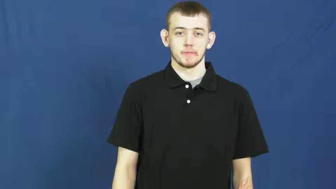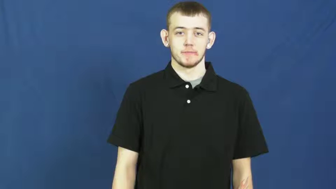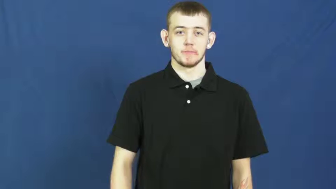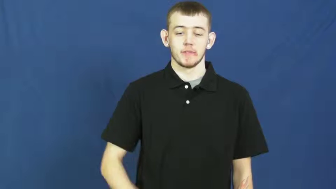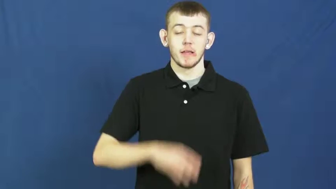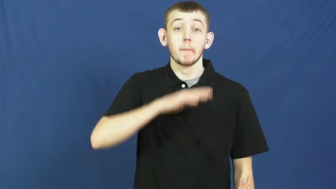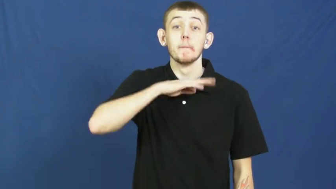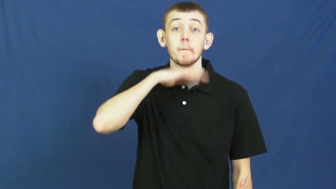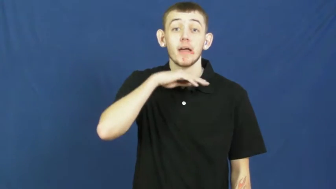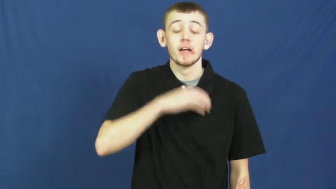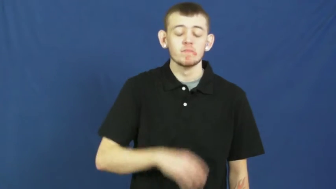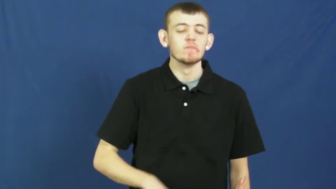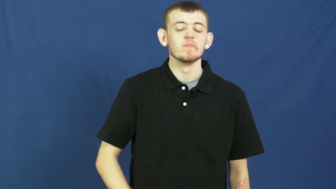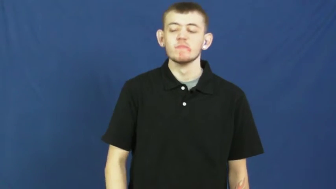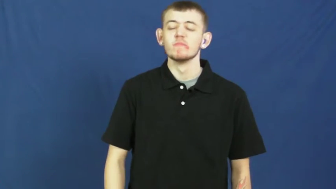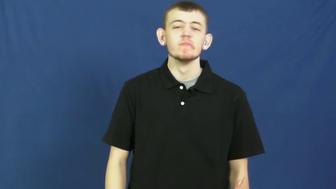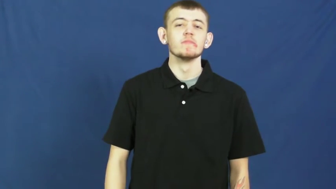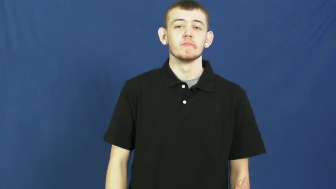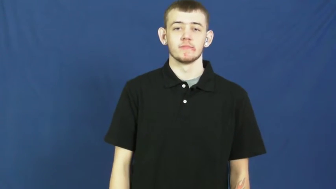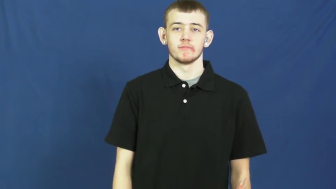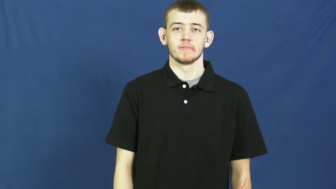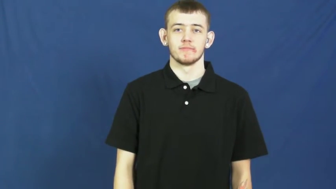snort